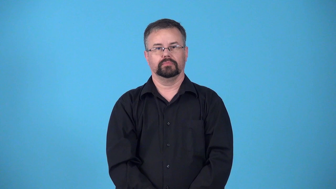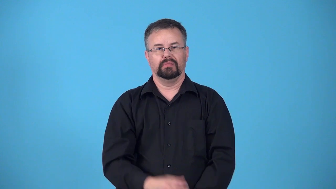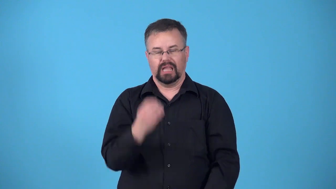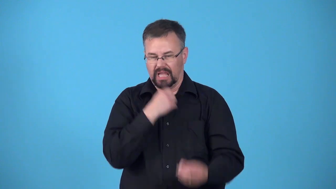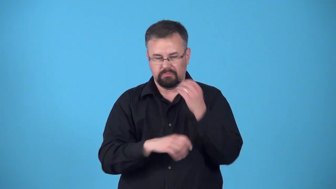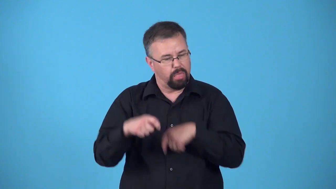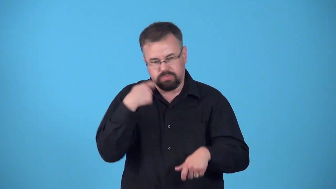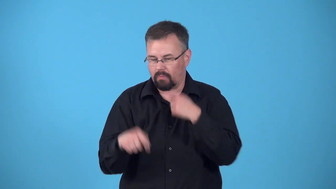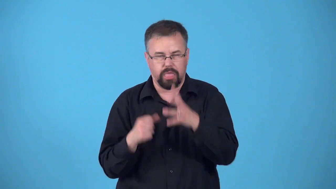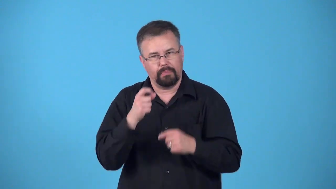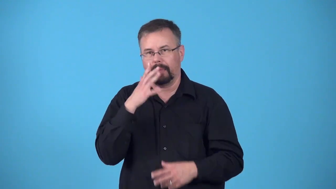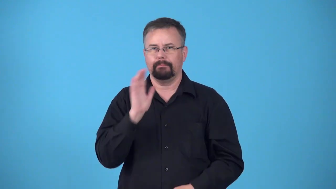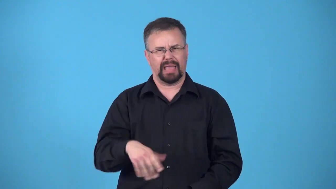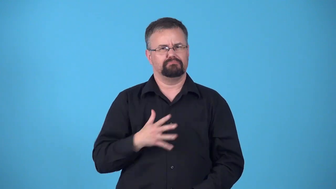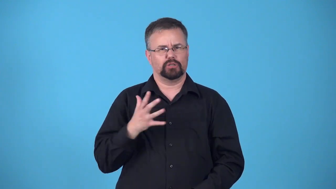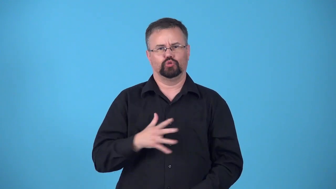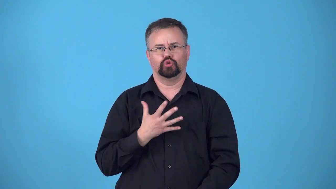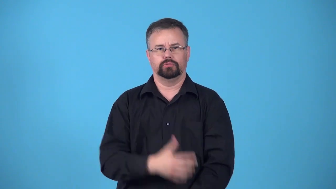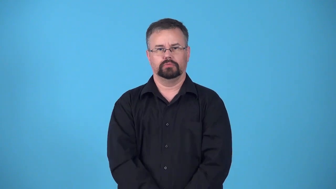were you raised by wolves